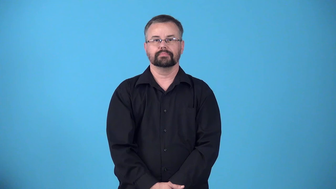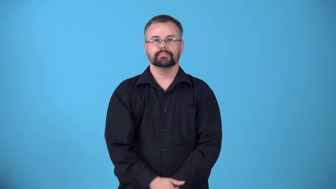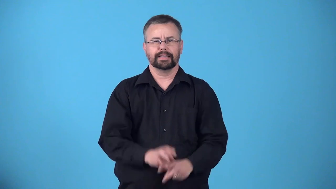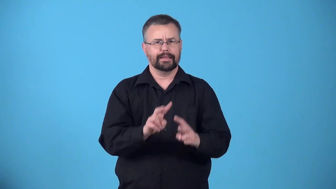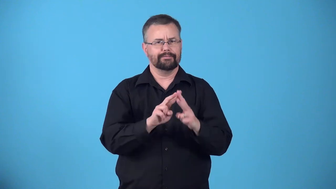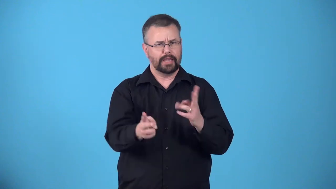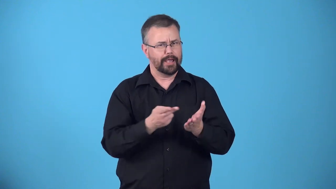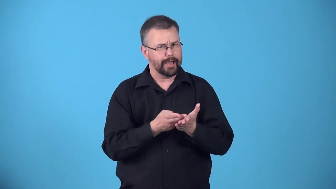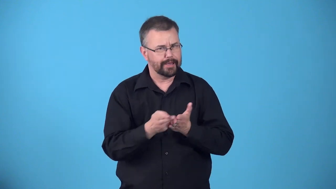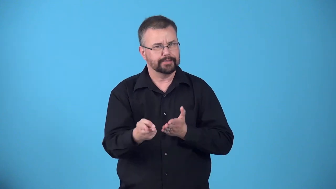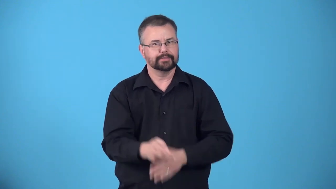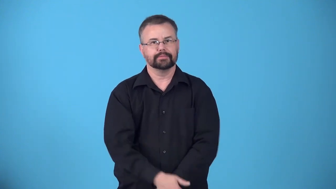as honest as the day is long